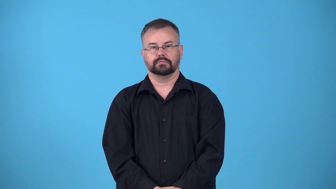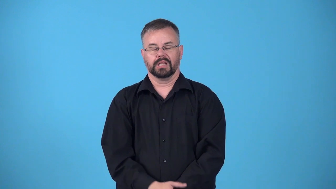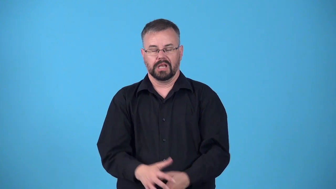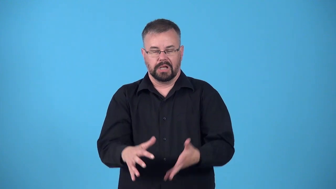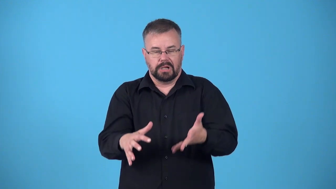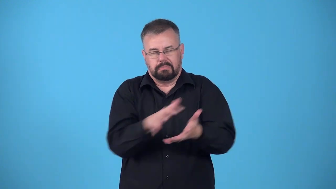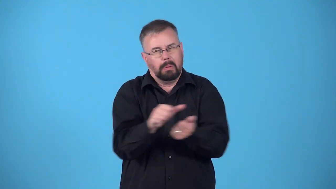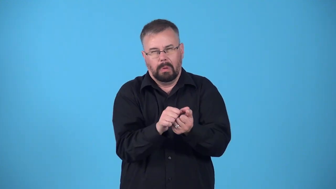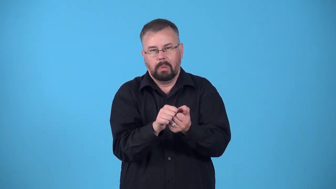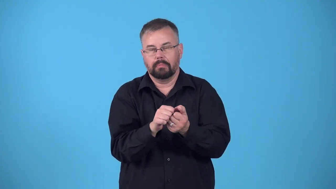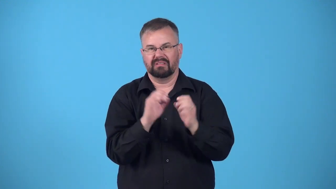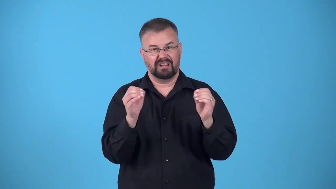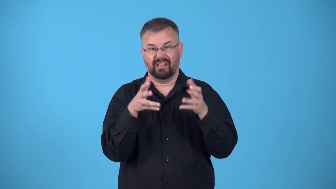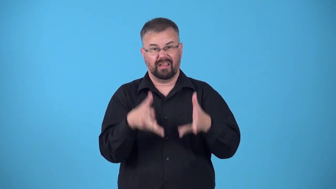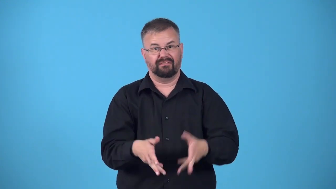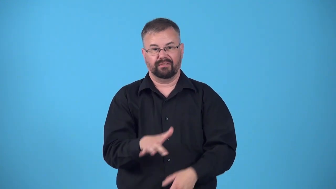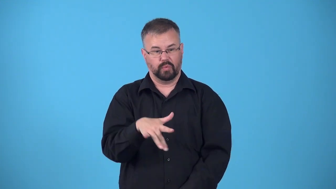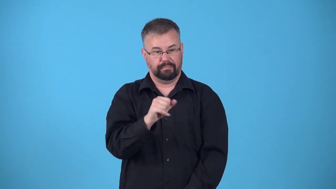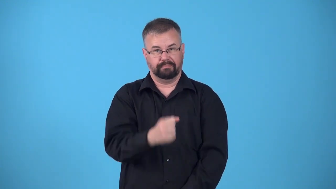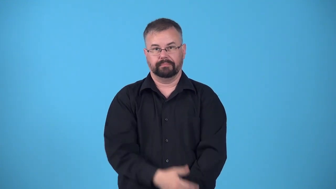tear down